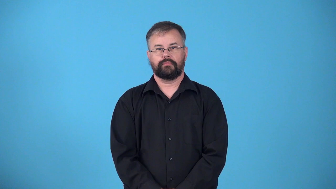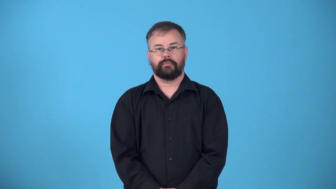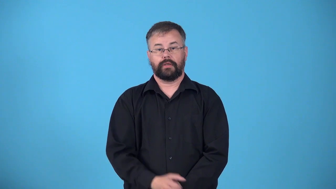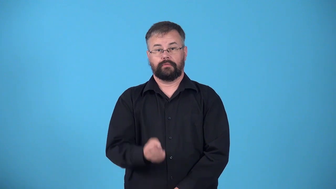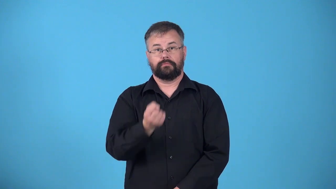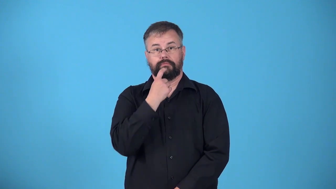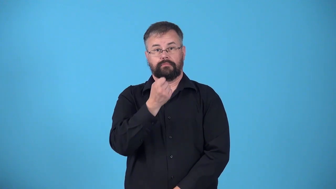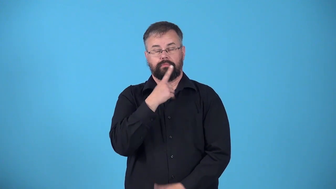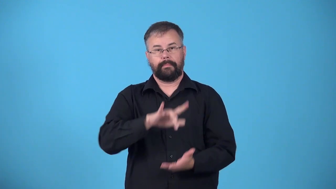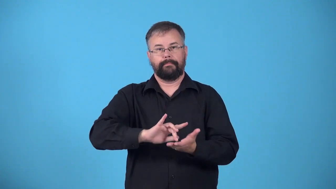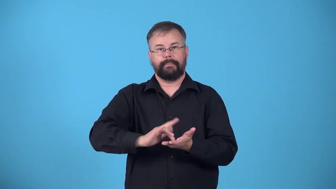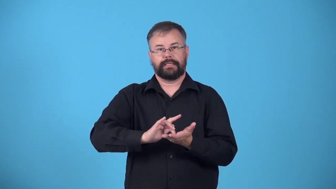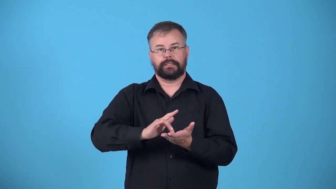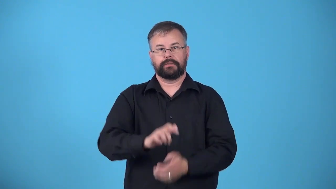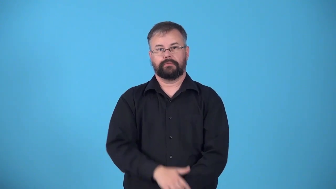is on